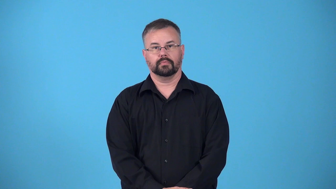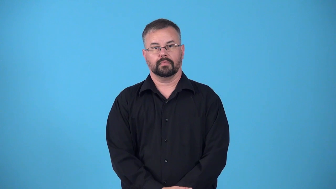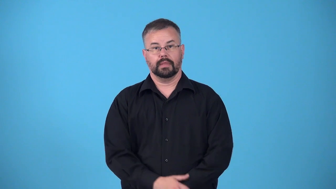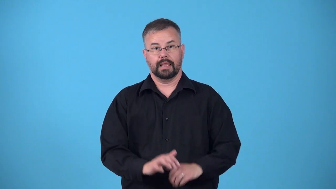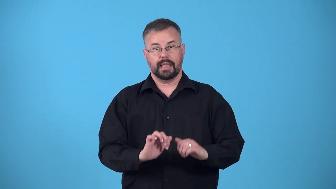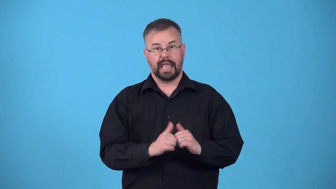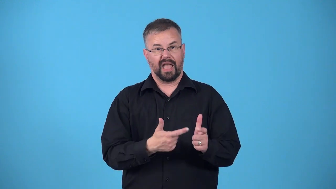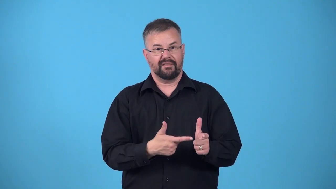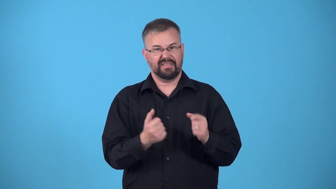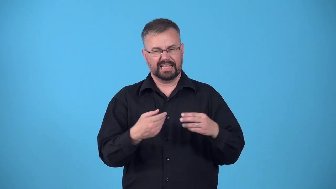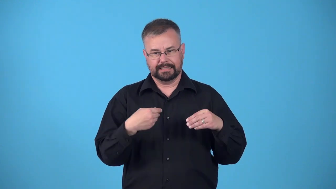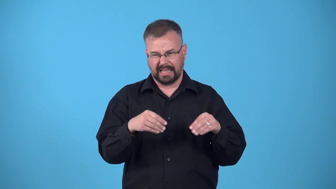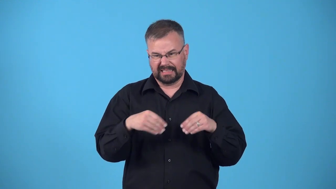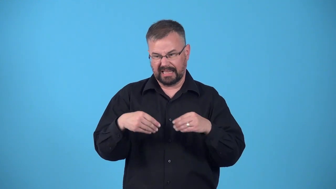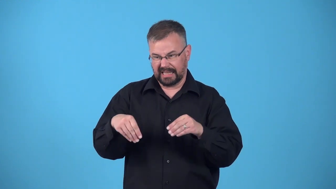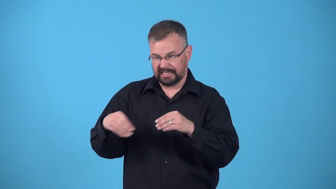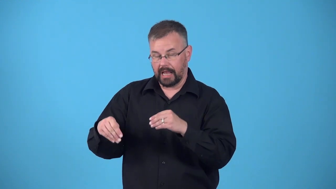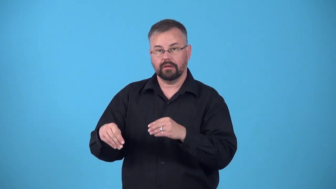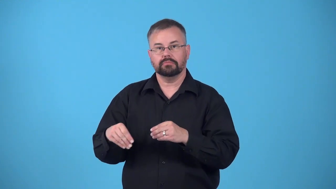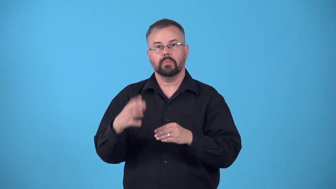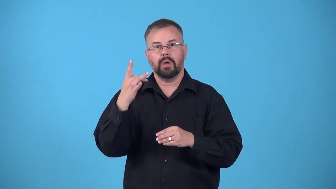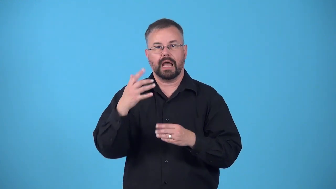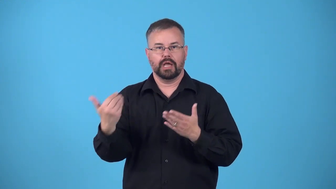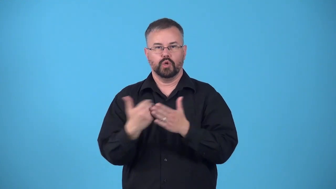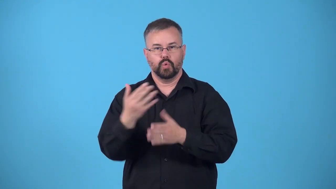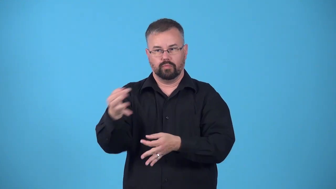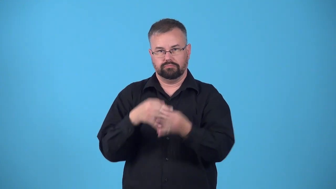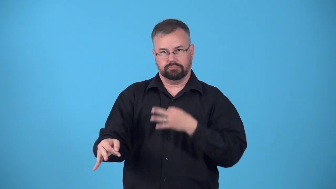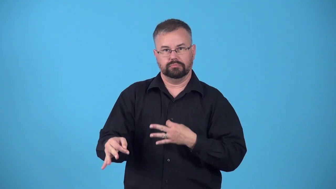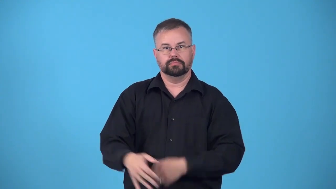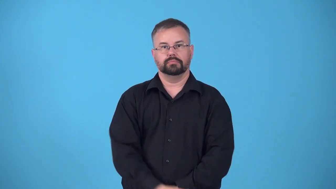turnover